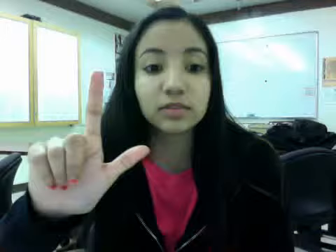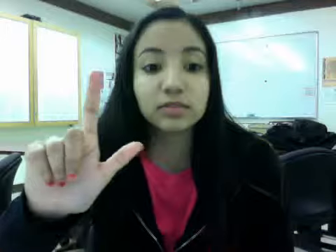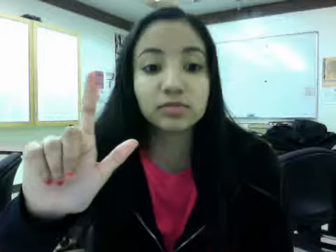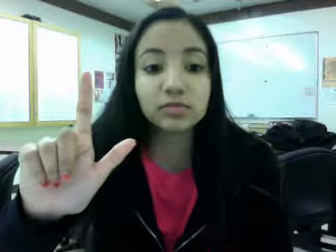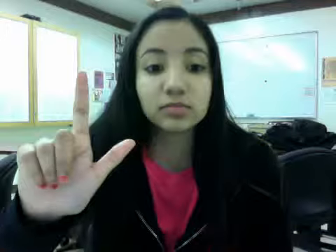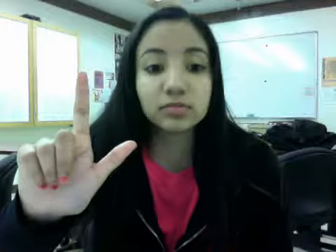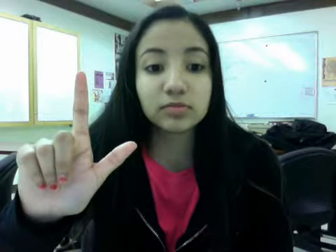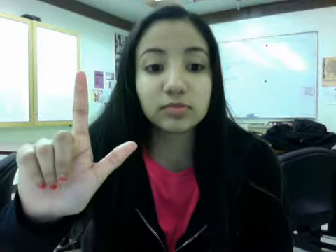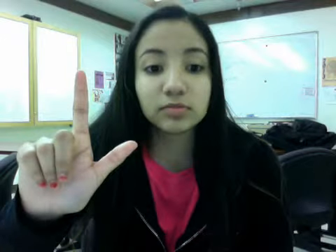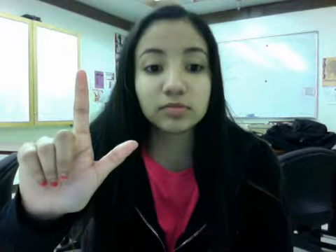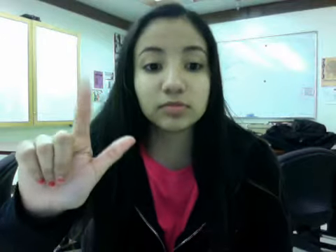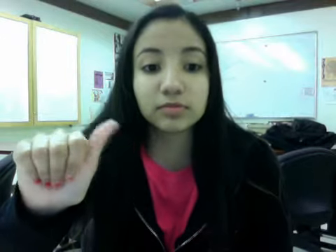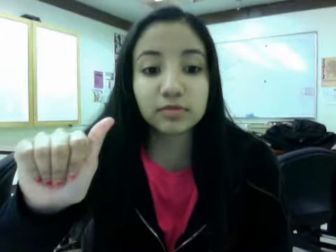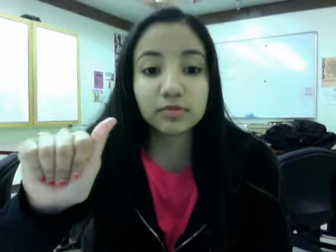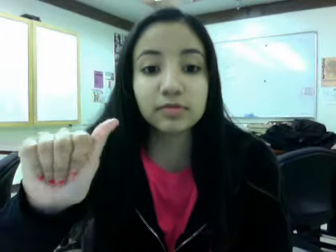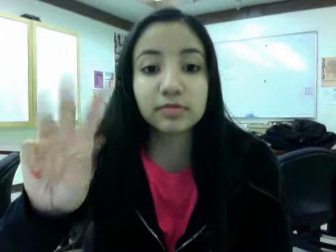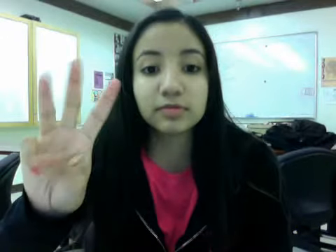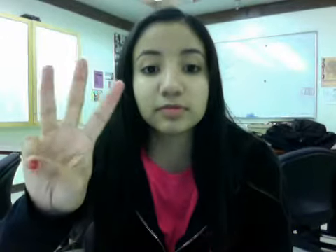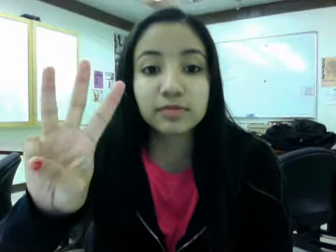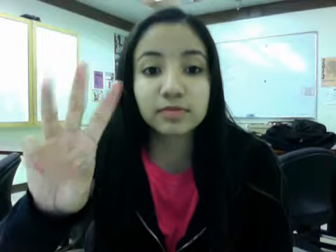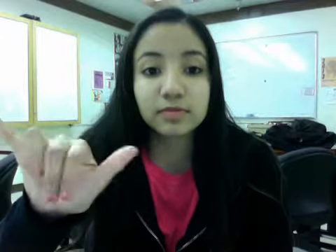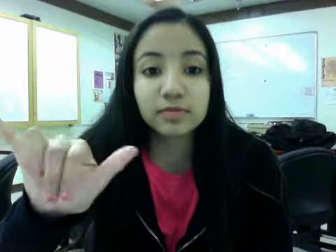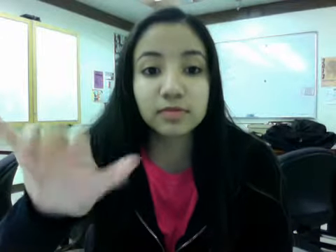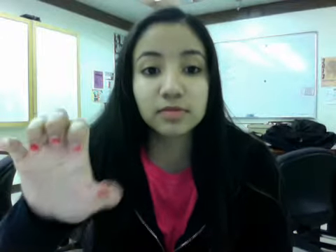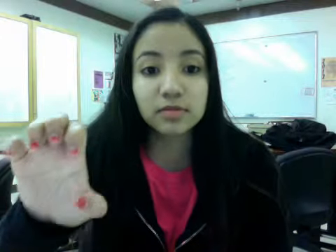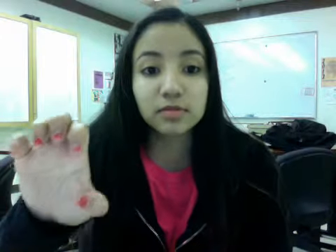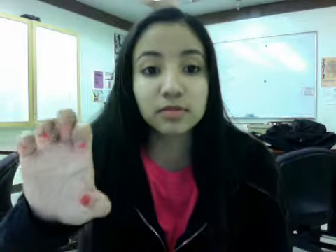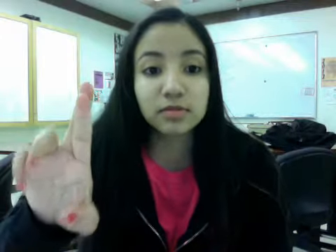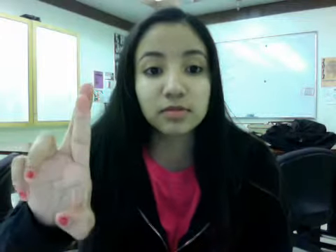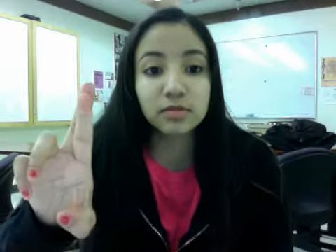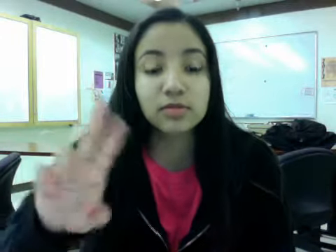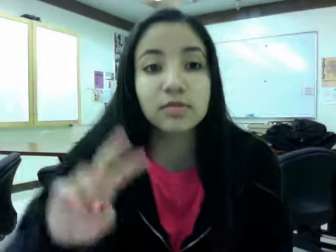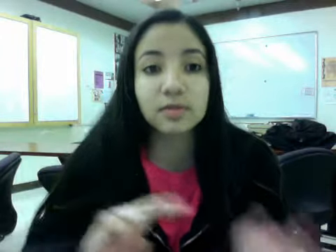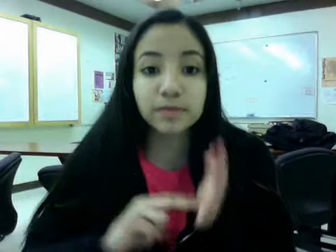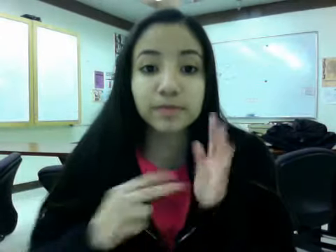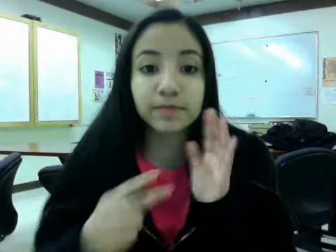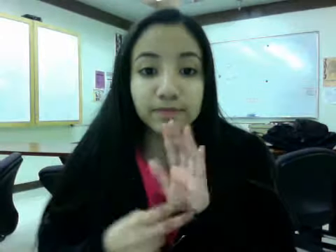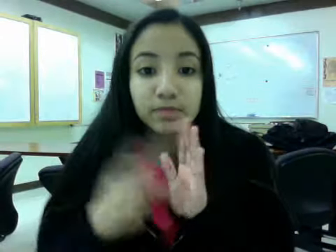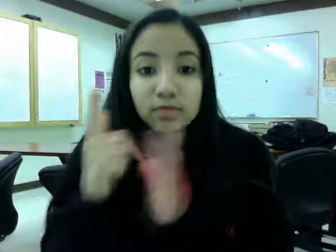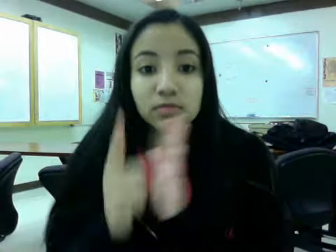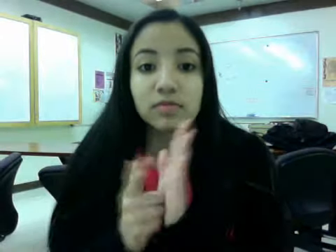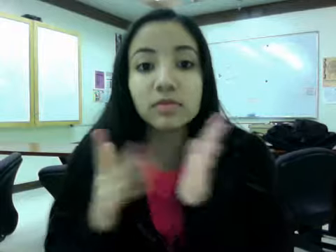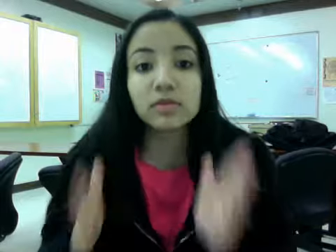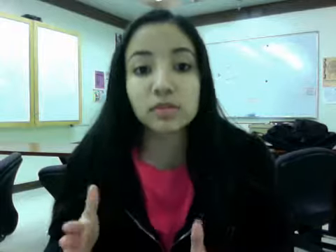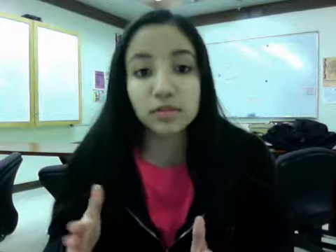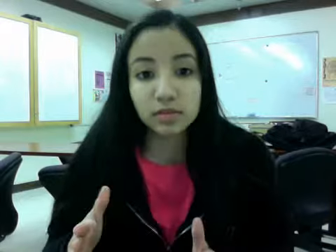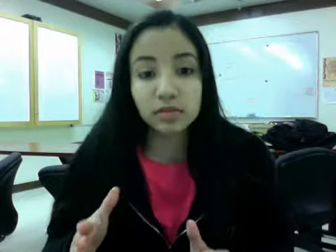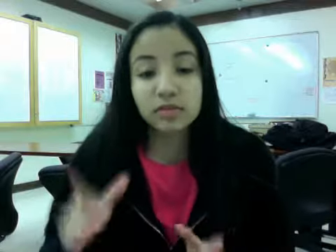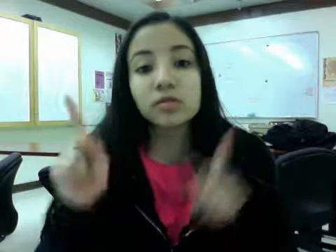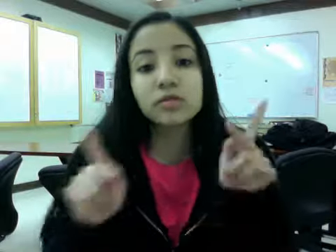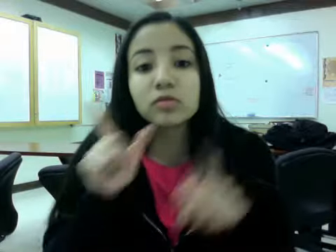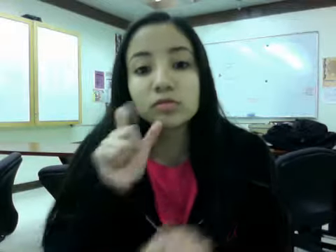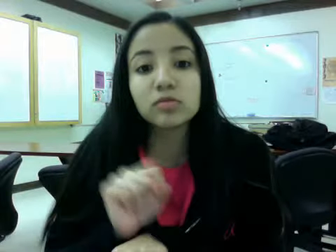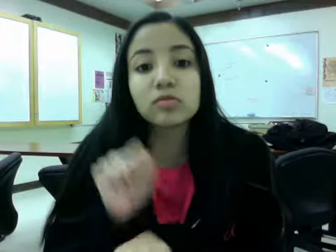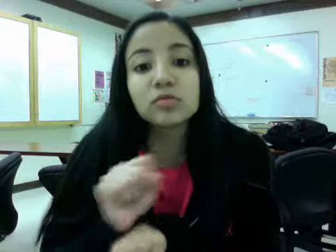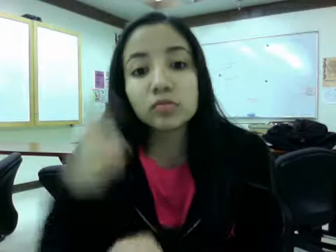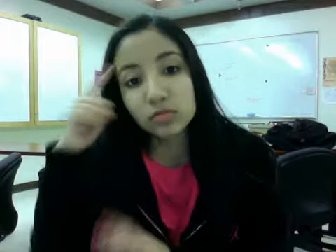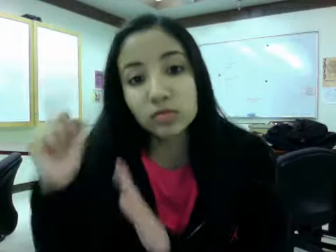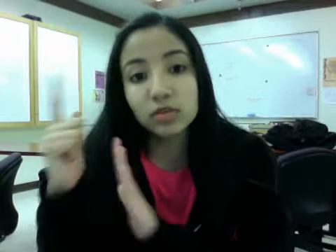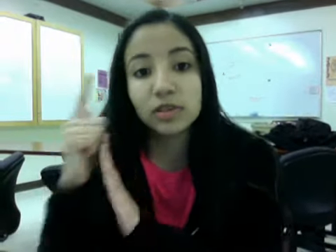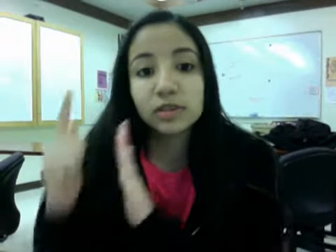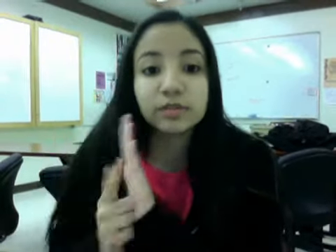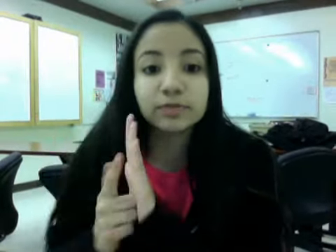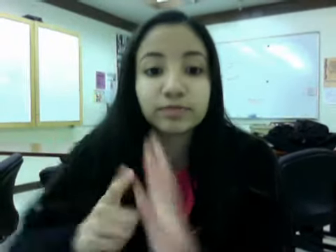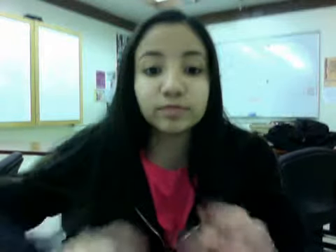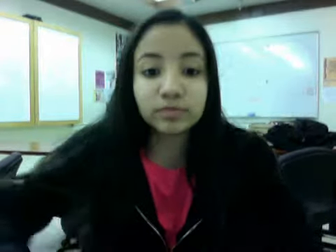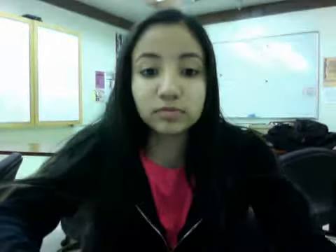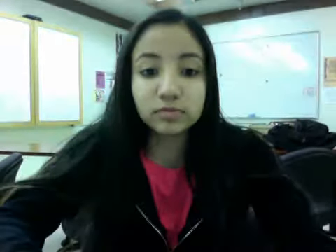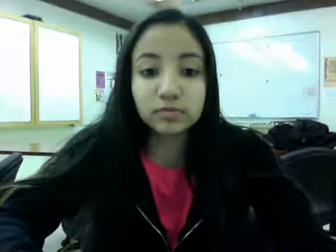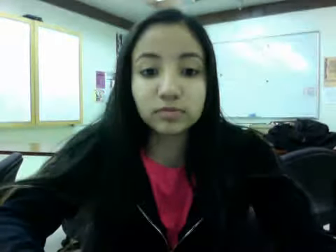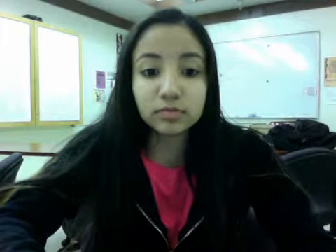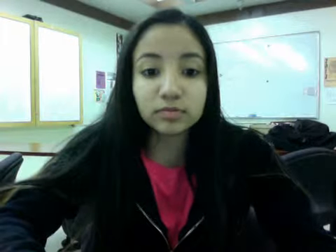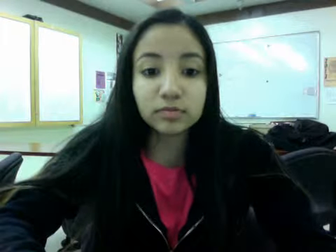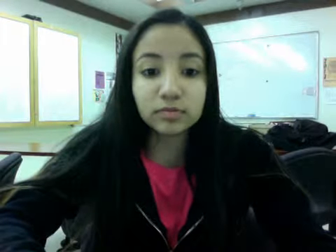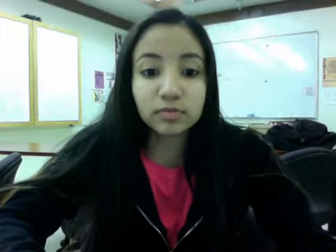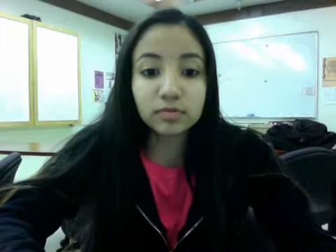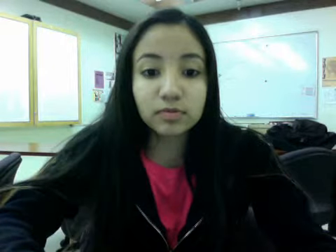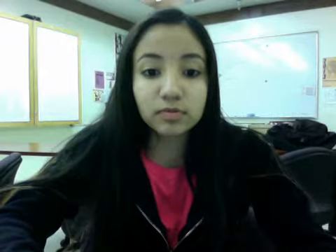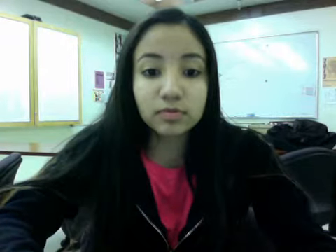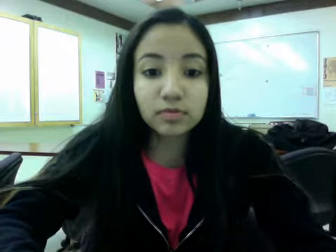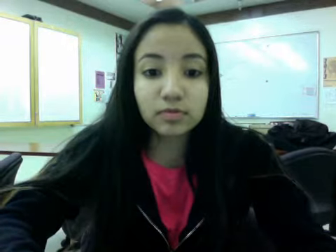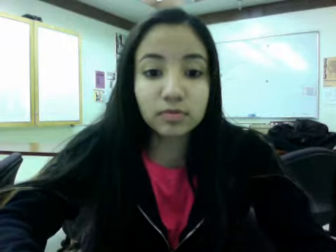lawyer